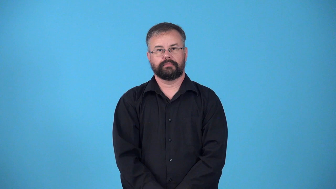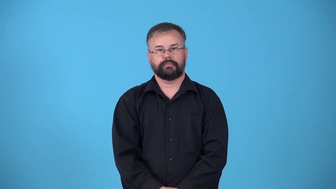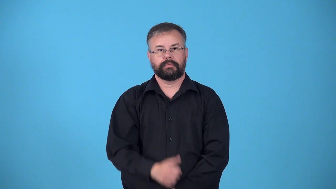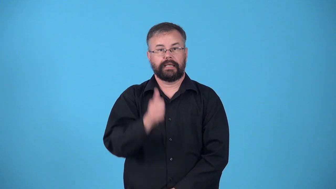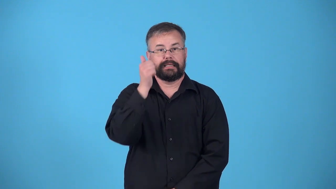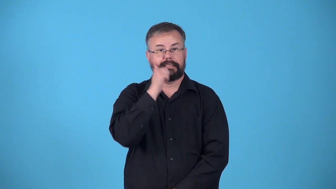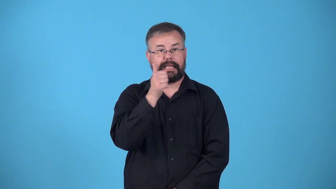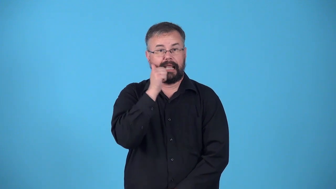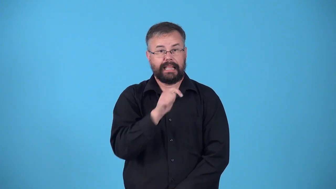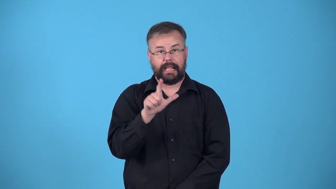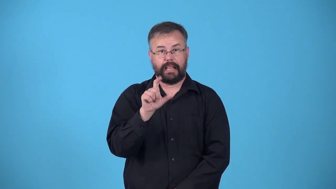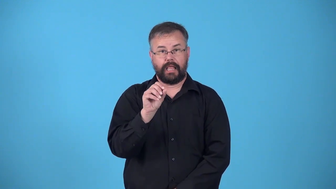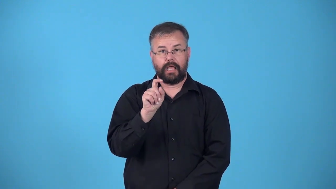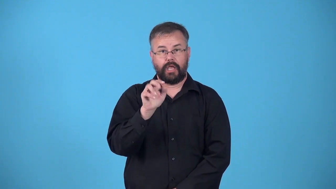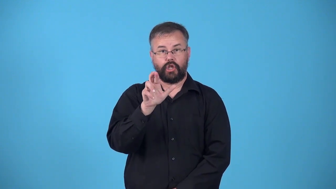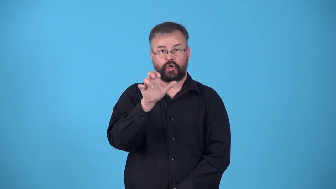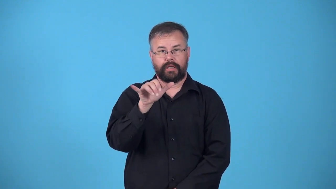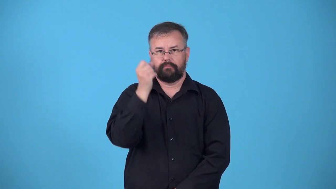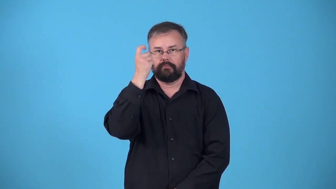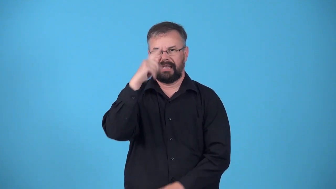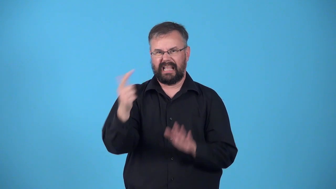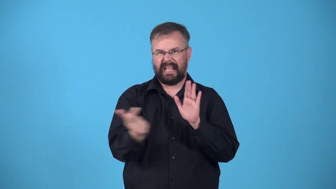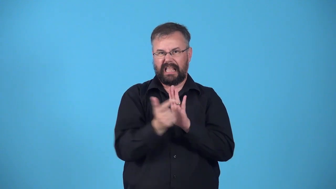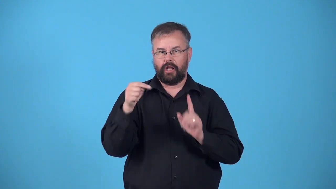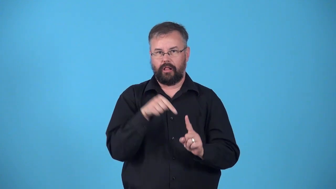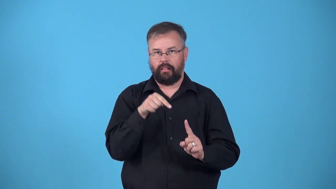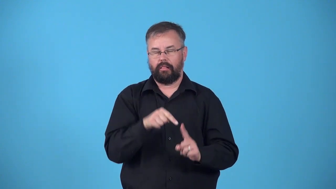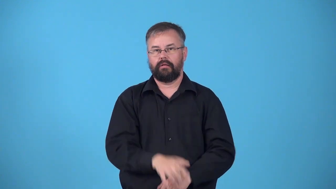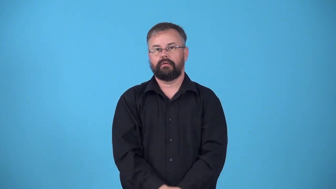numbers